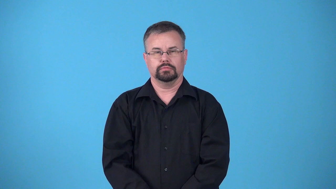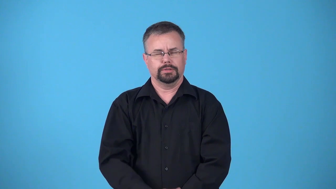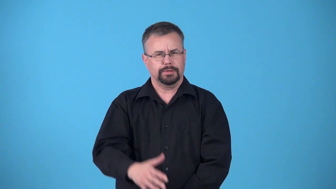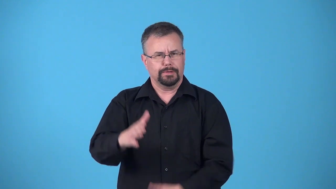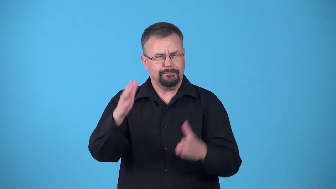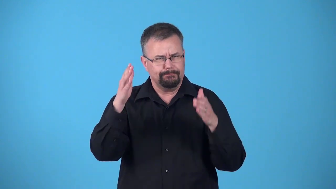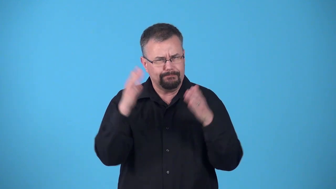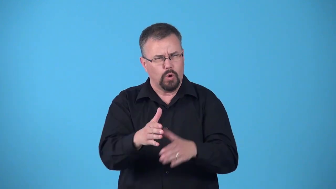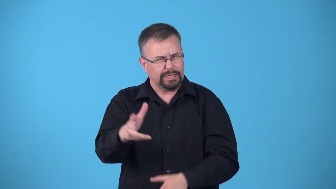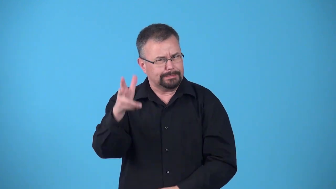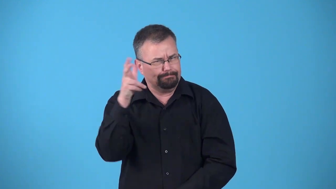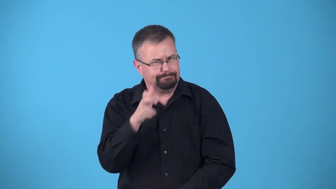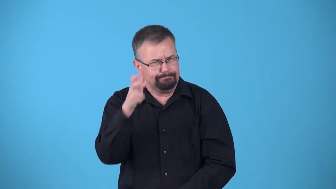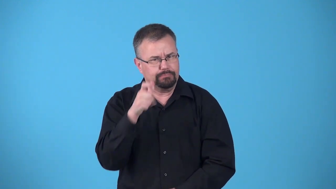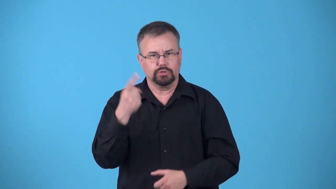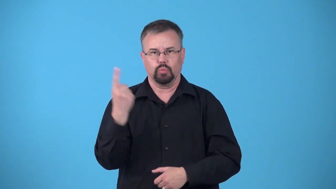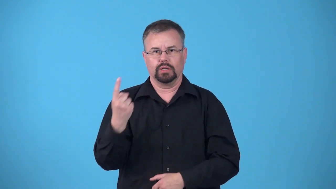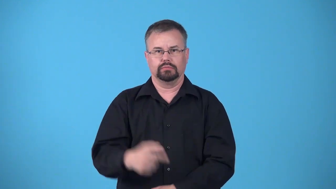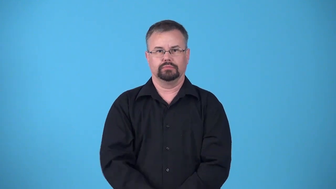hang on every word